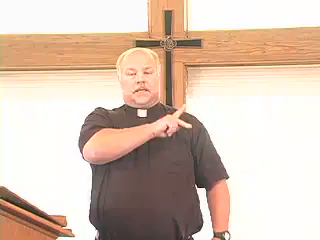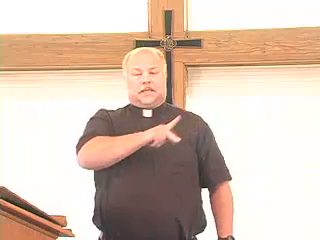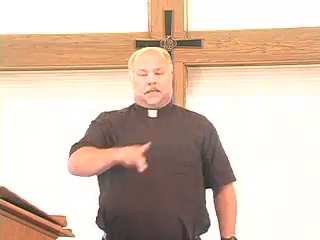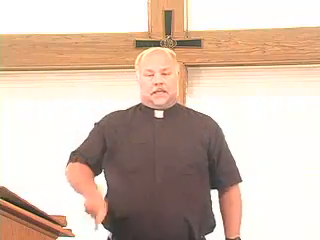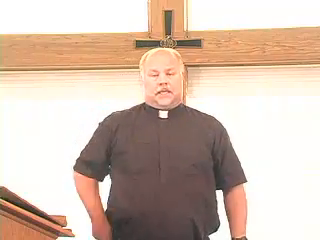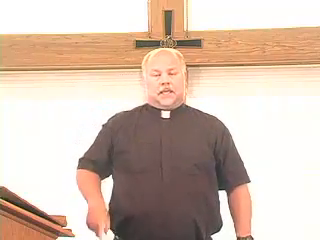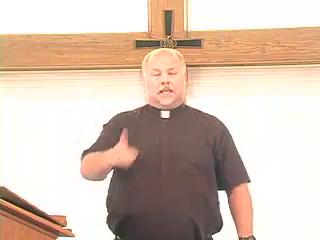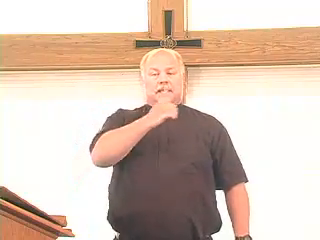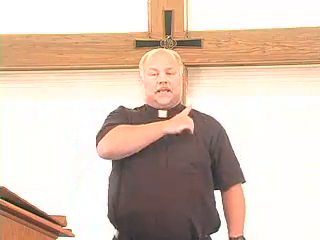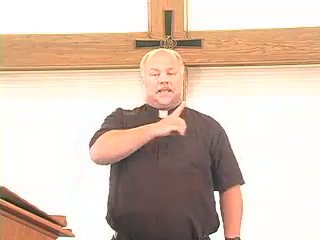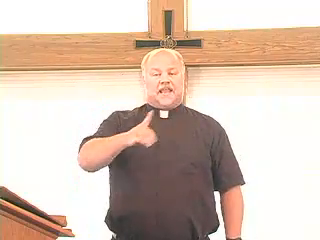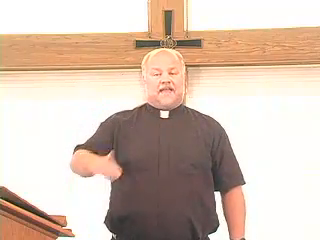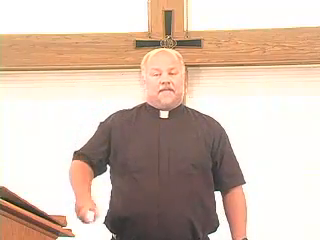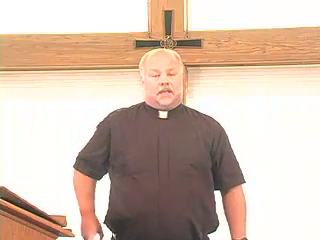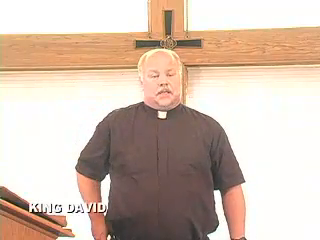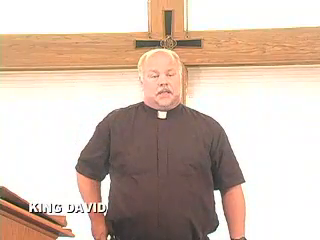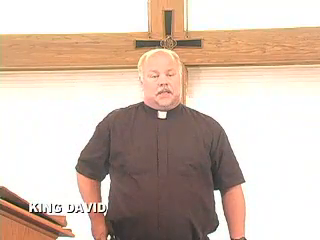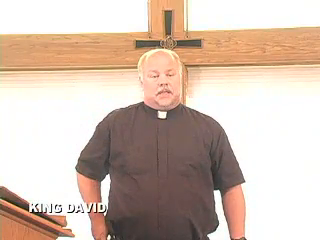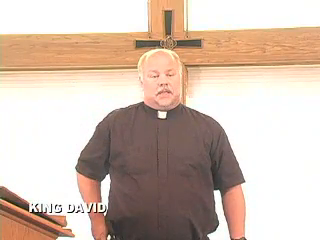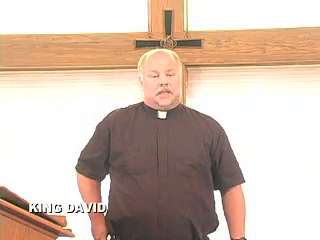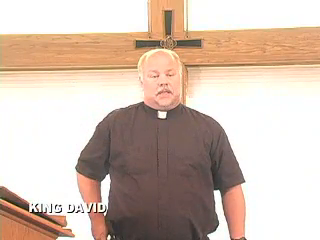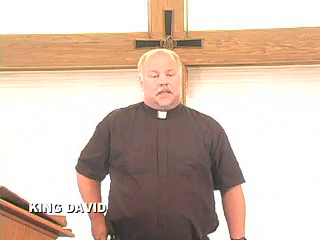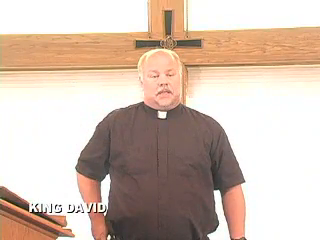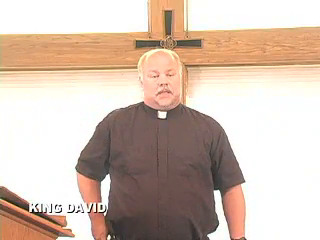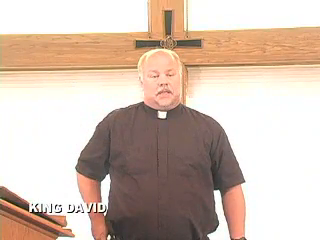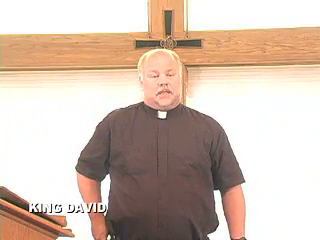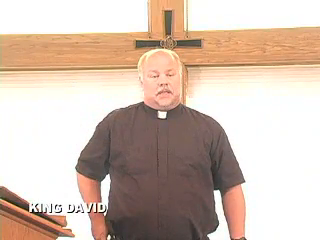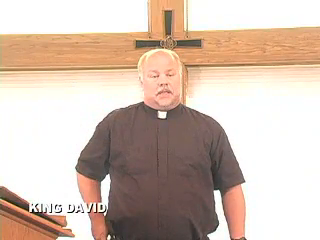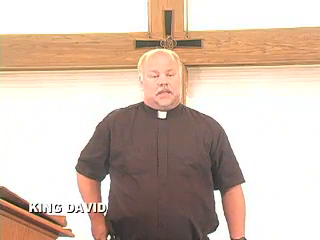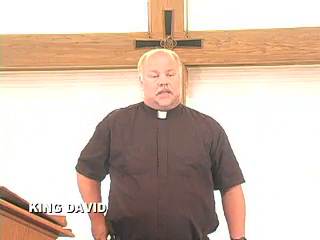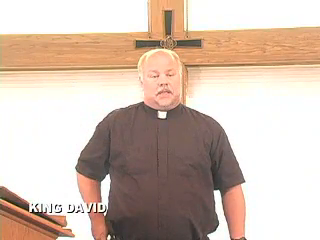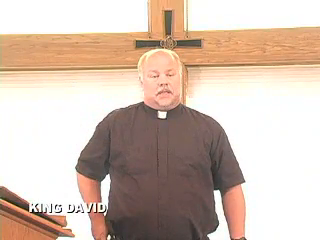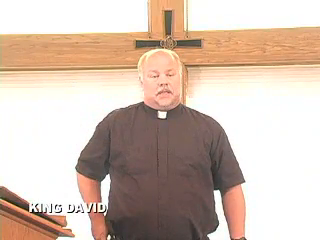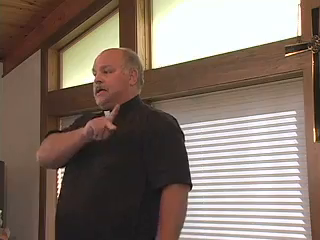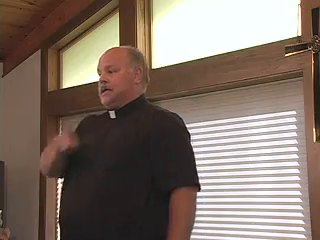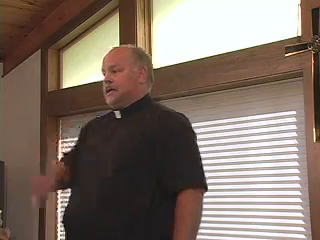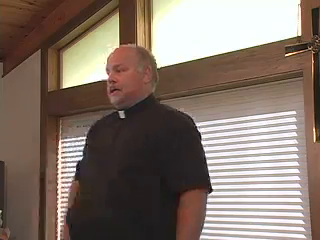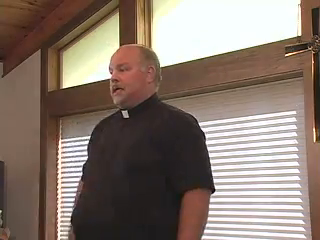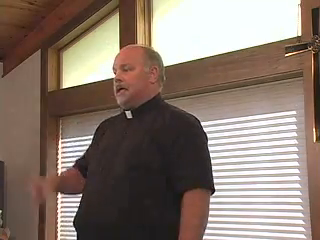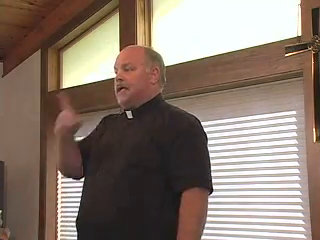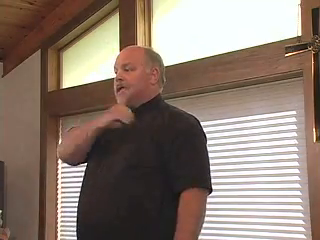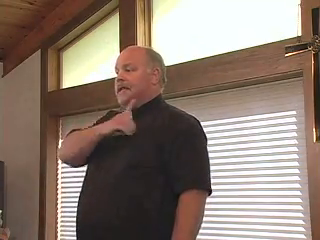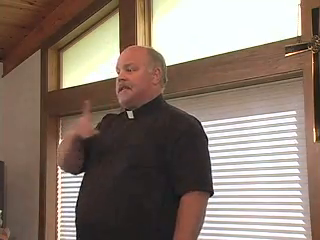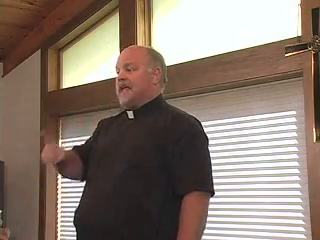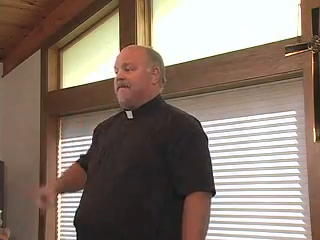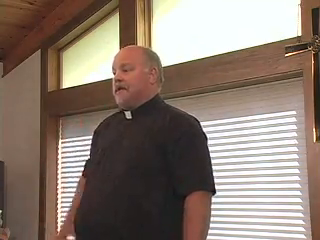KING DAVID